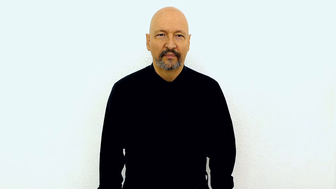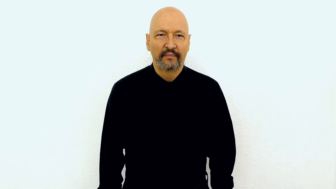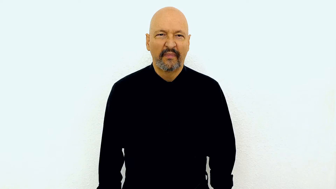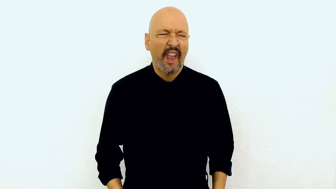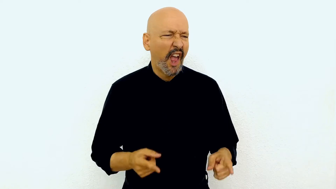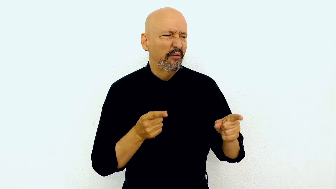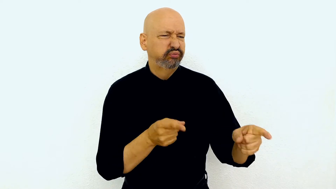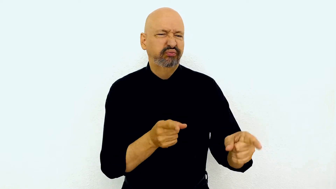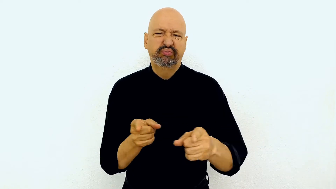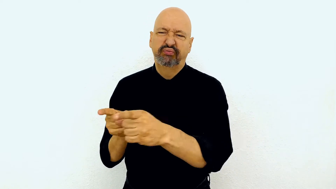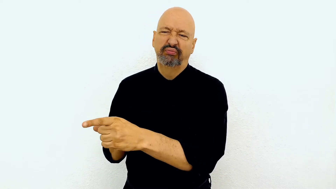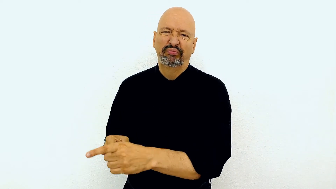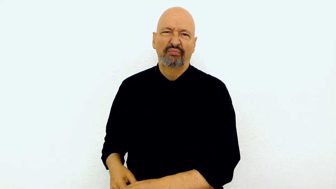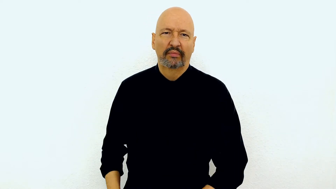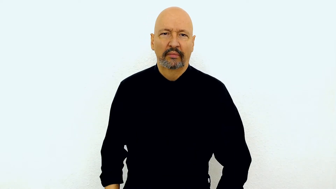INSULT-[version]